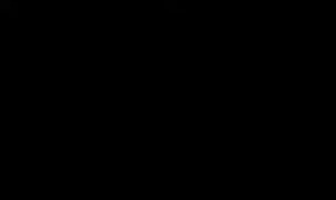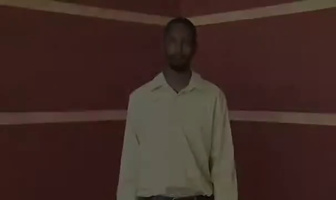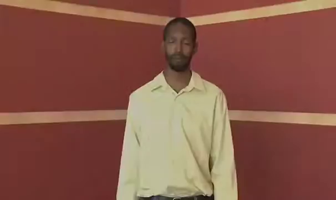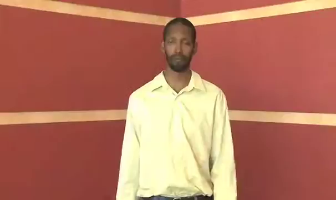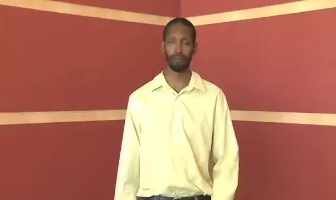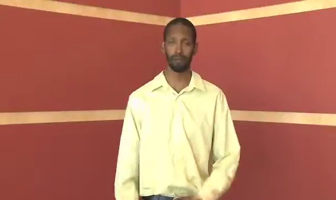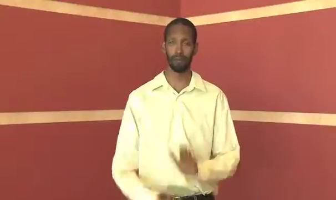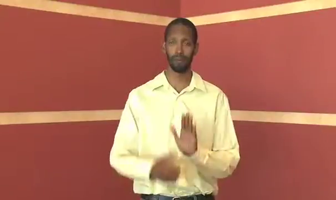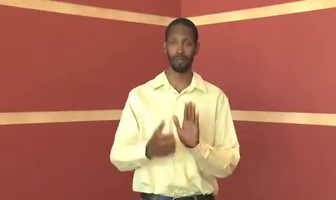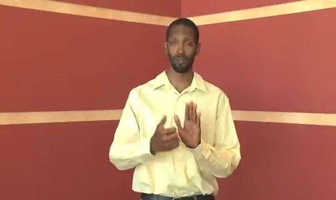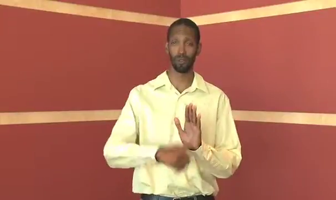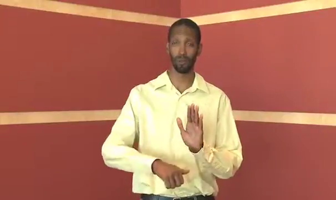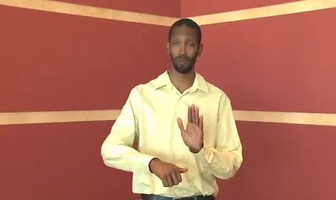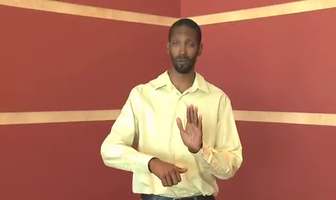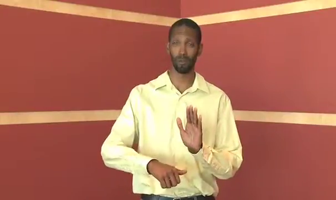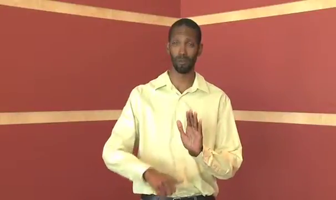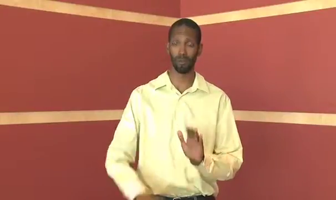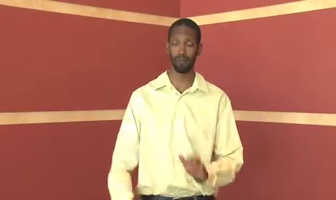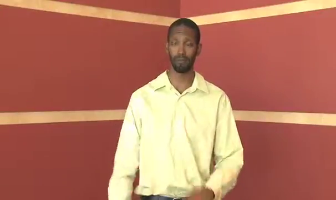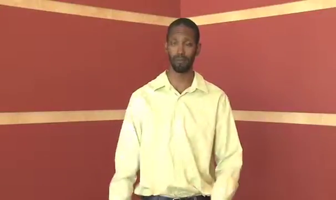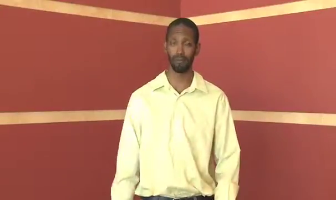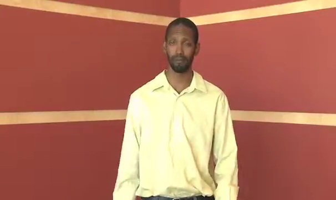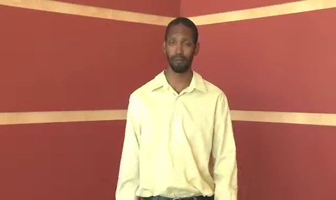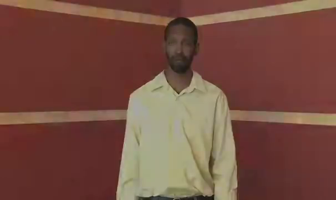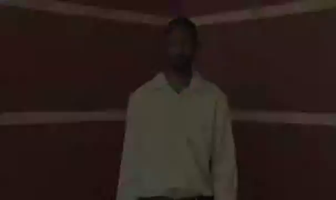Surgery